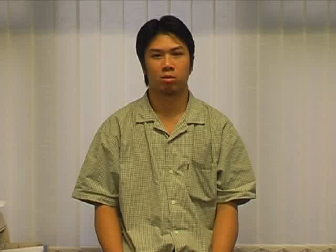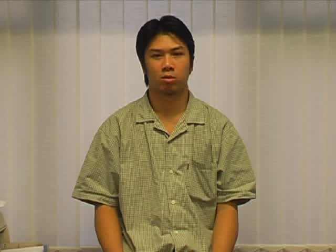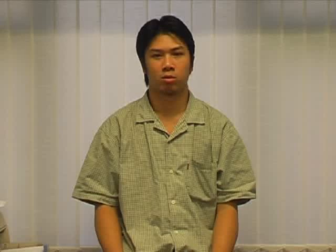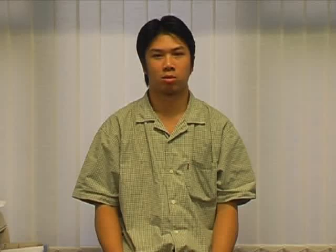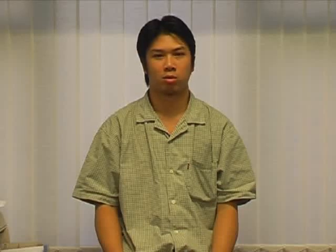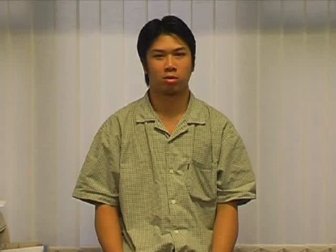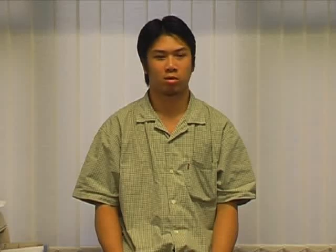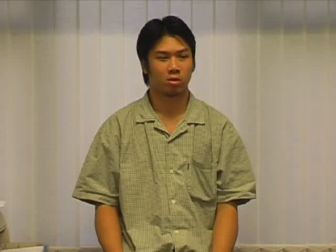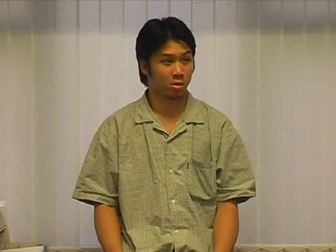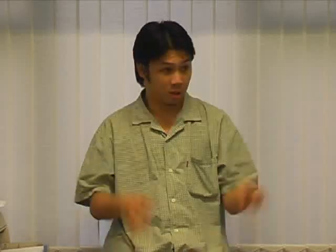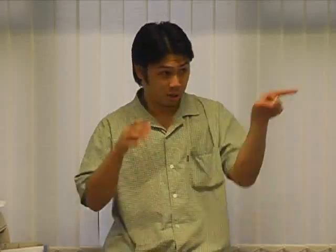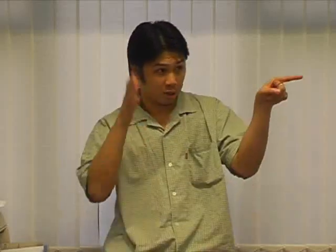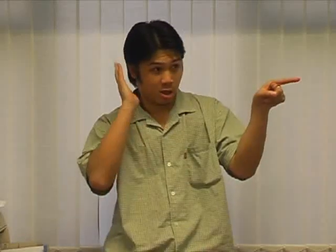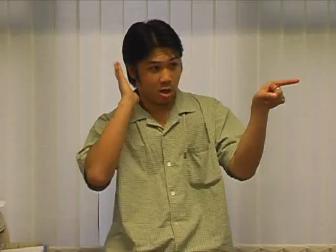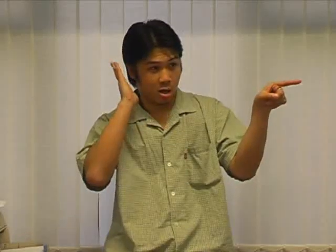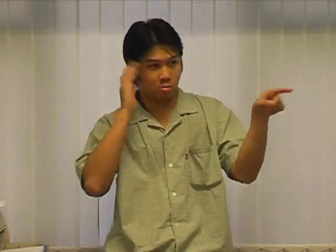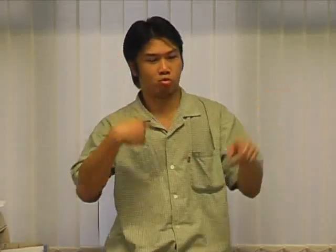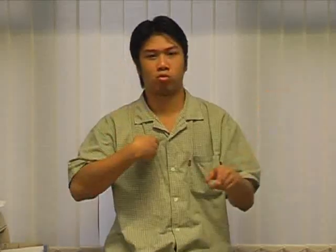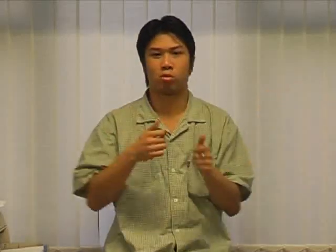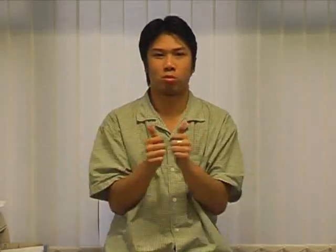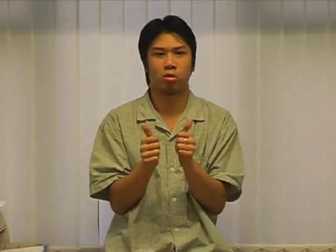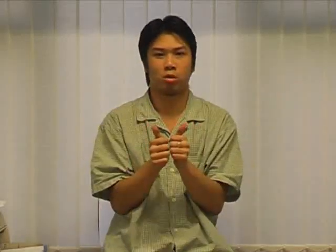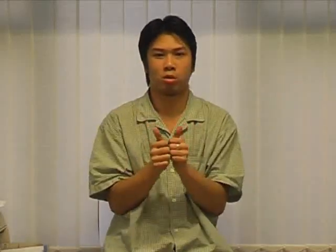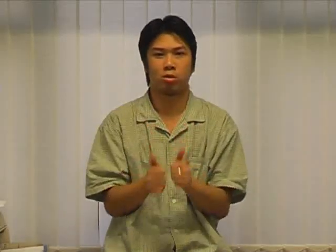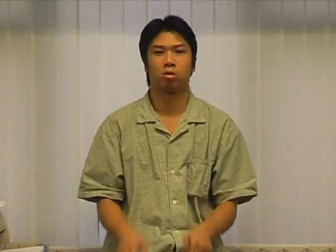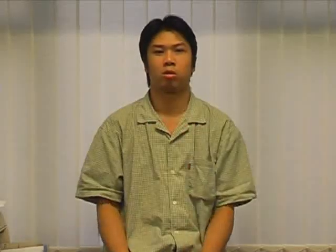That man is my friend